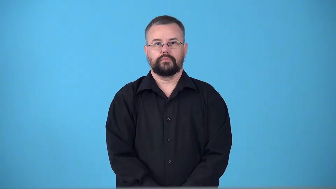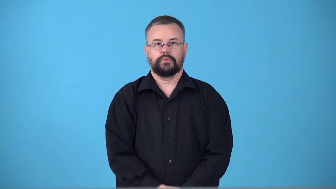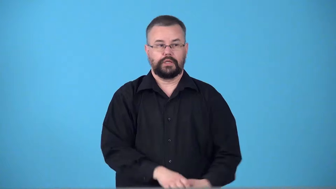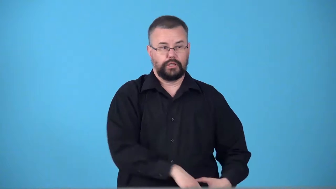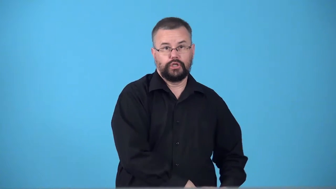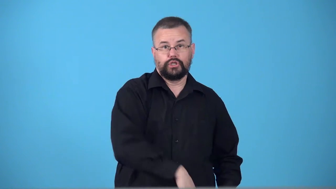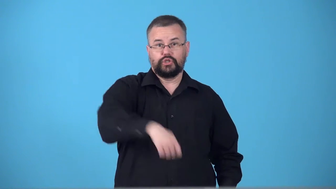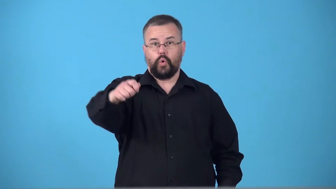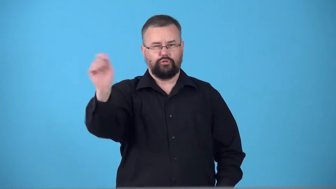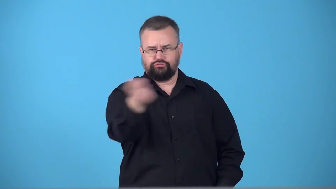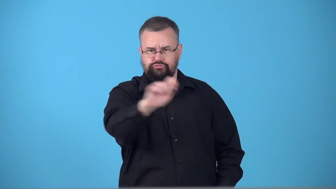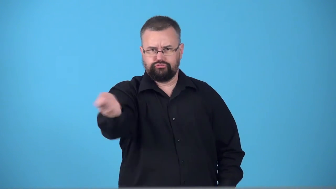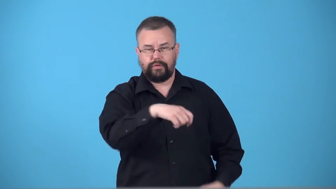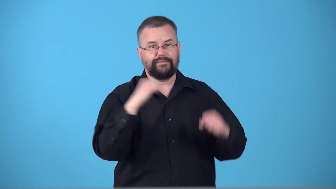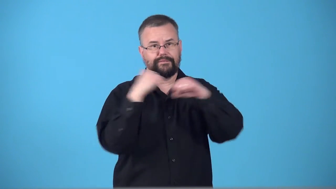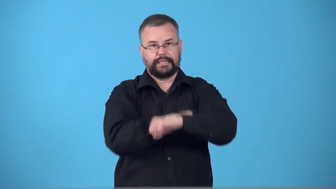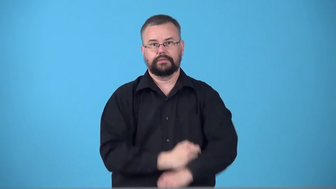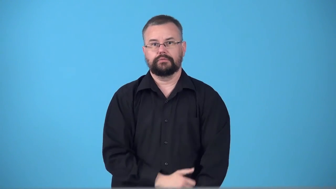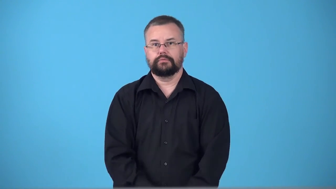swordfight,swordplay,duel